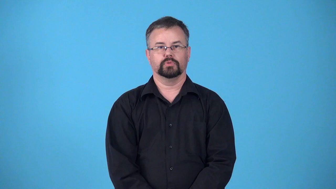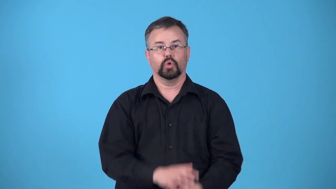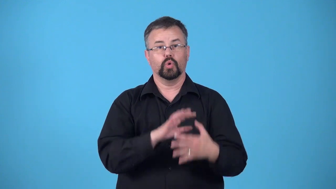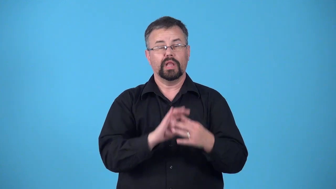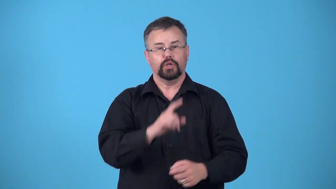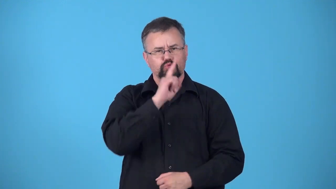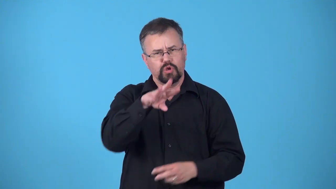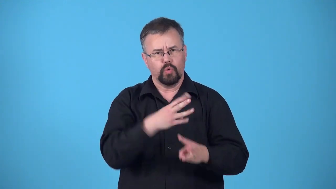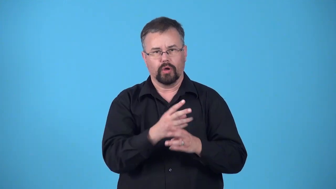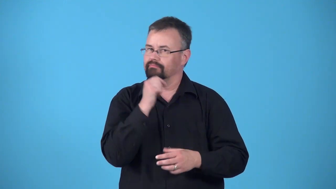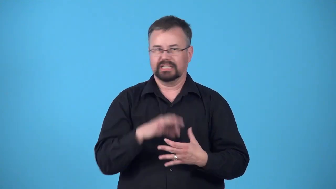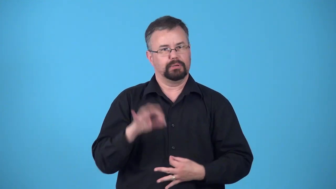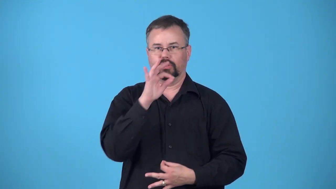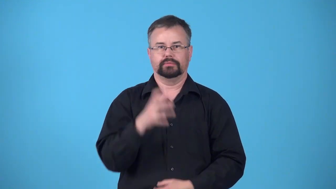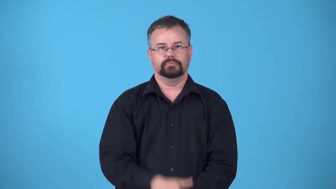corporeal